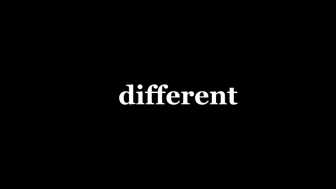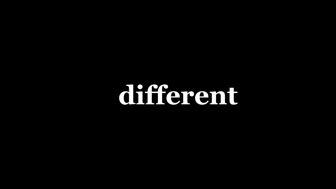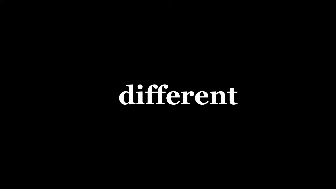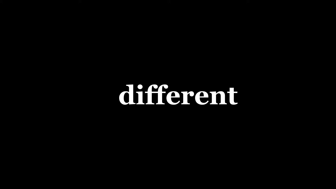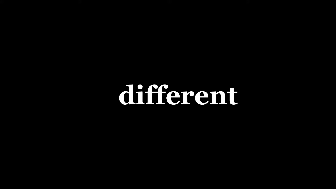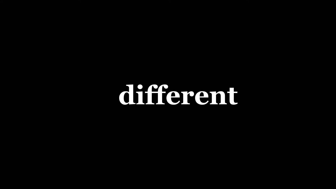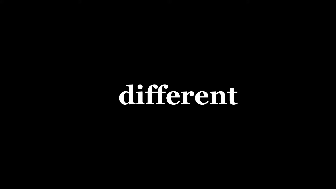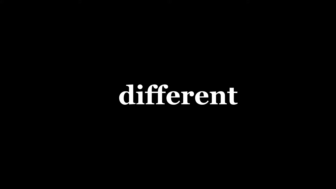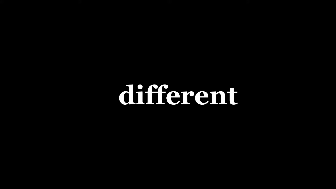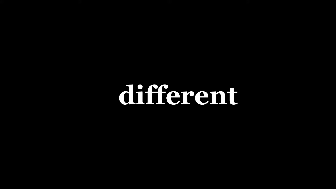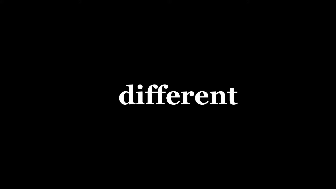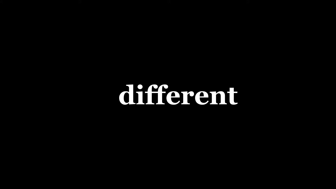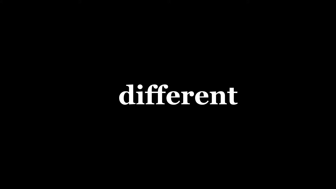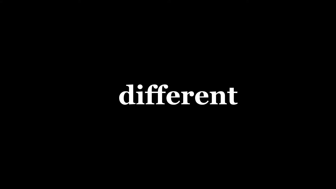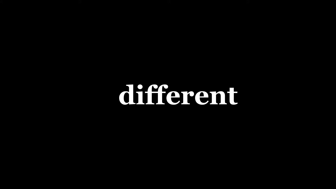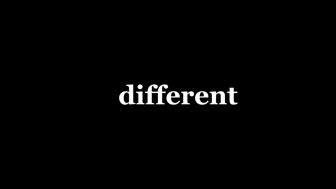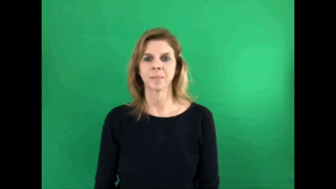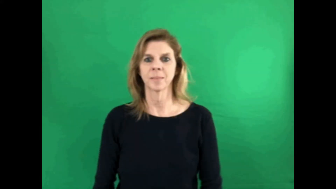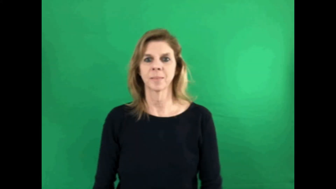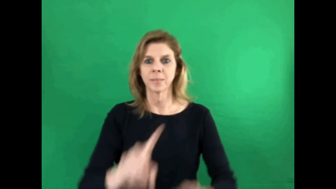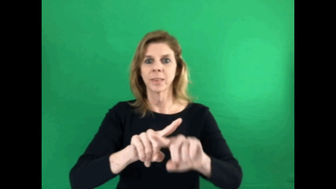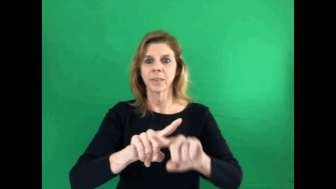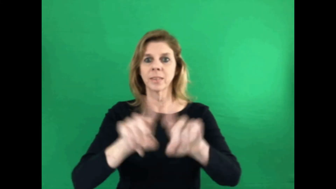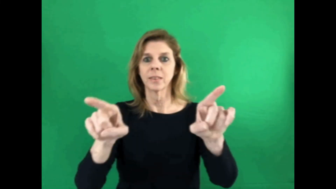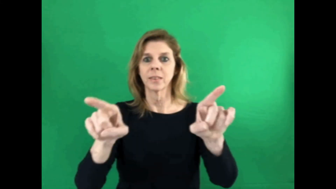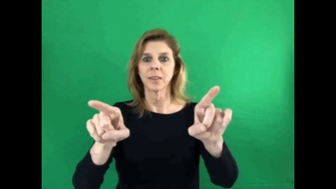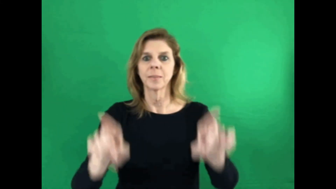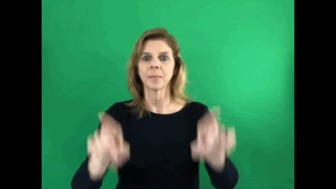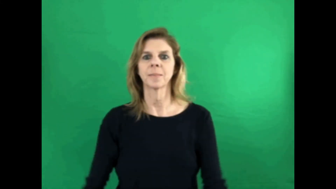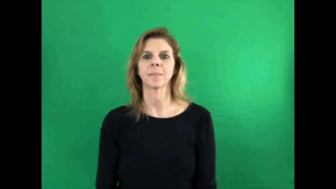Different